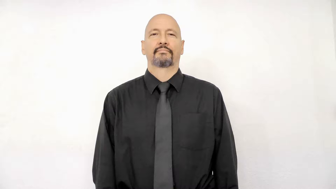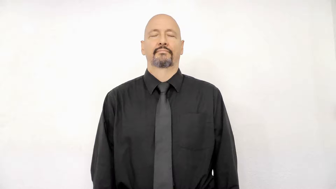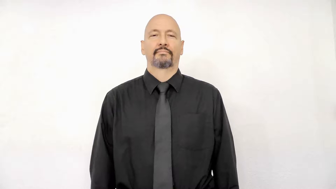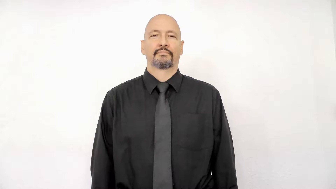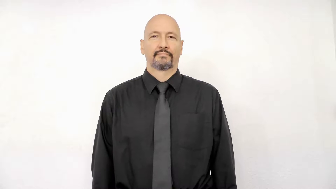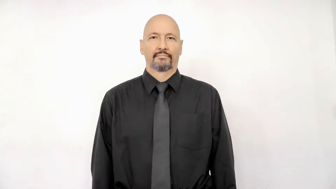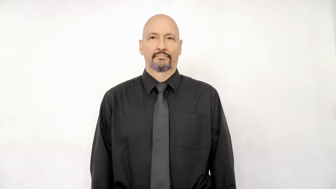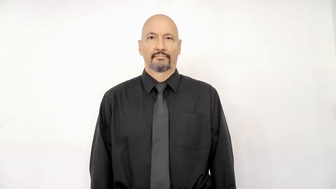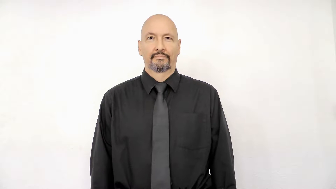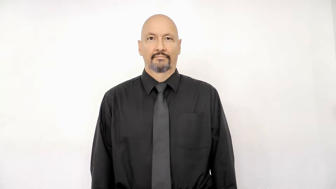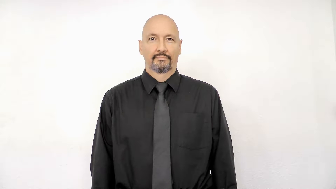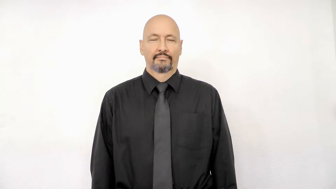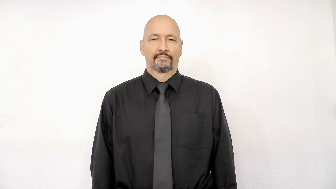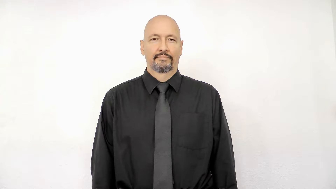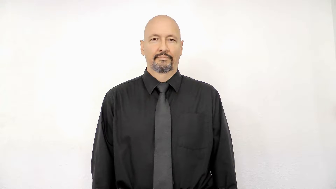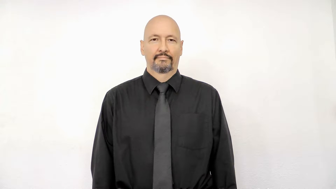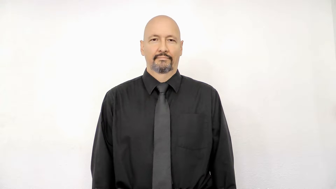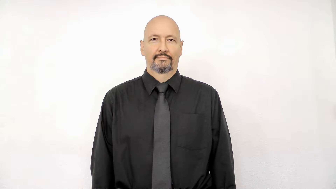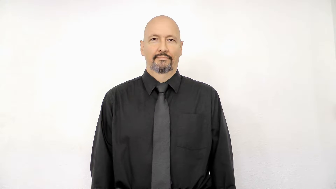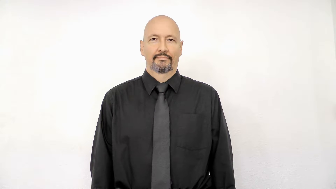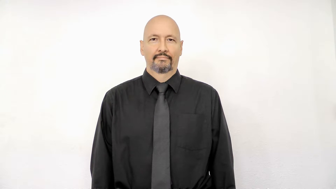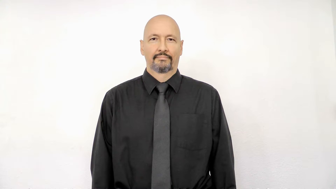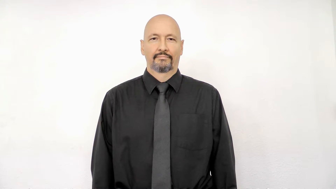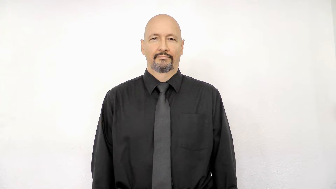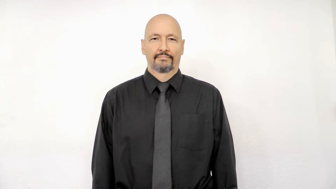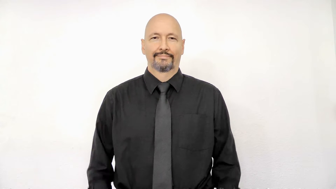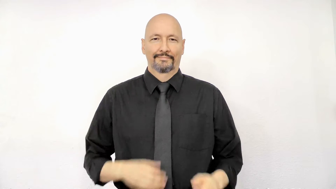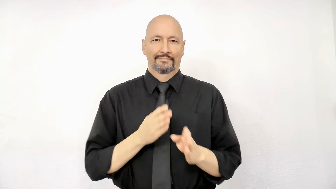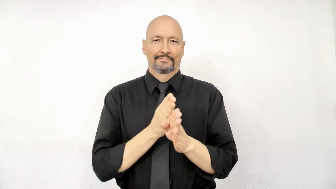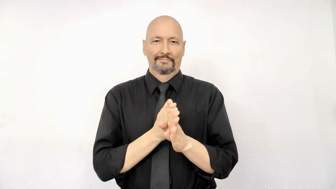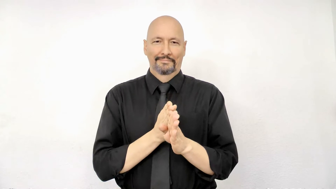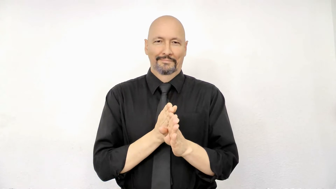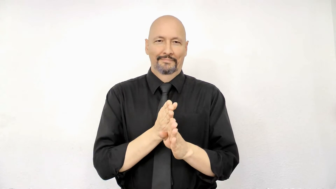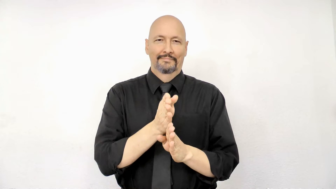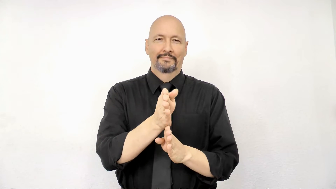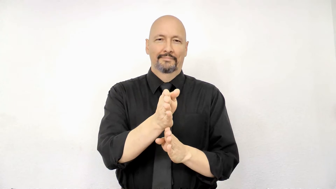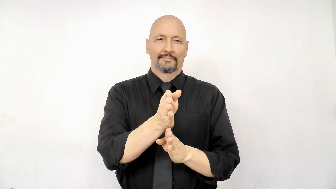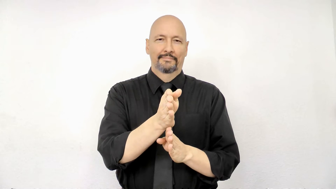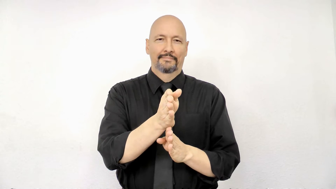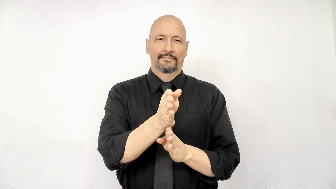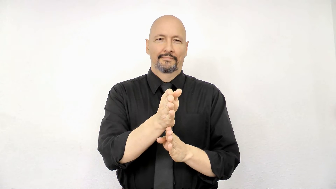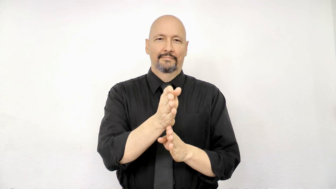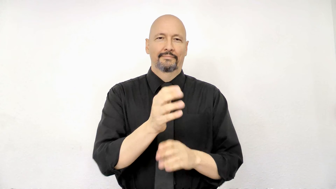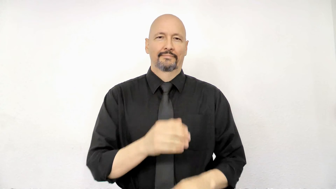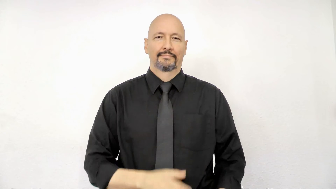main major